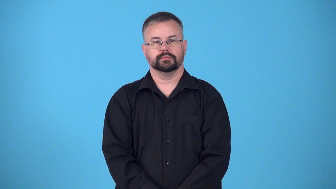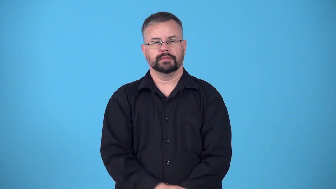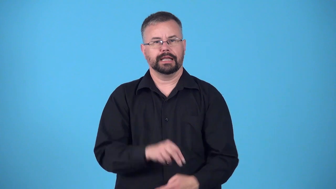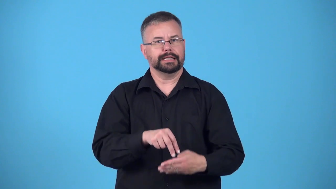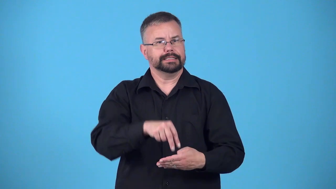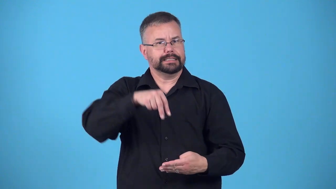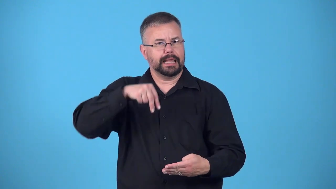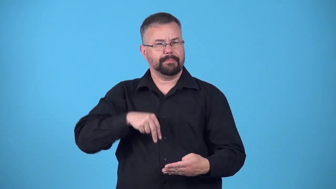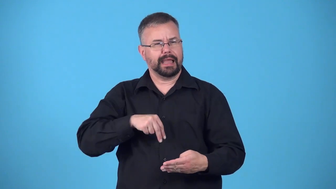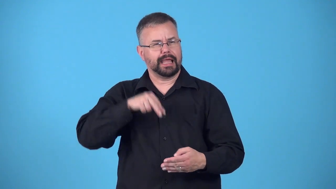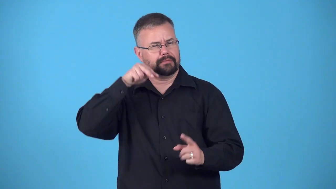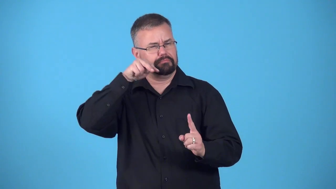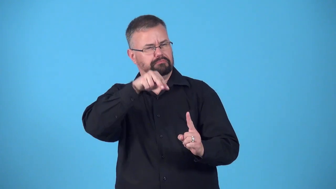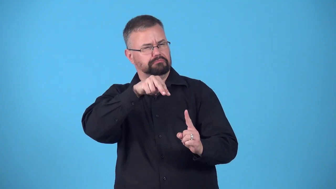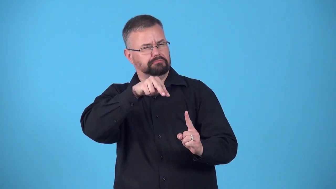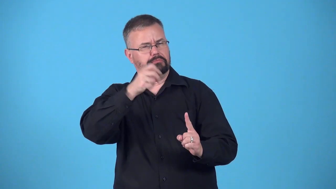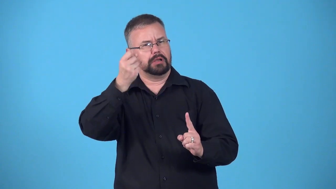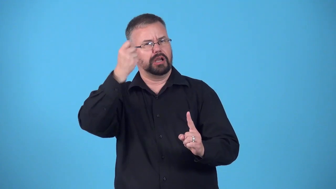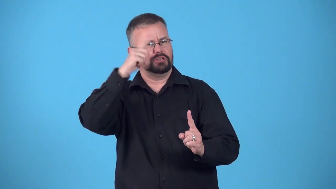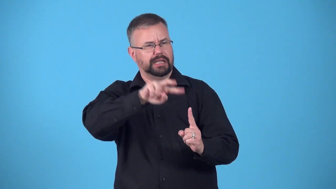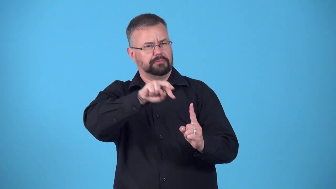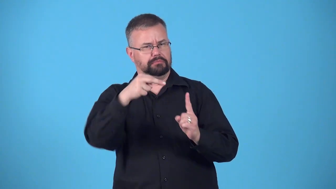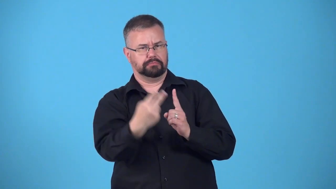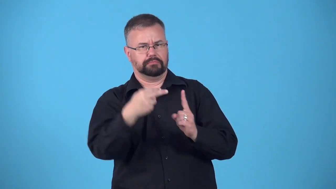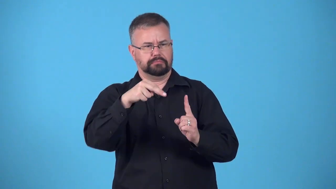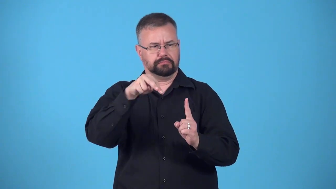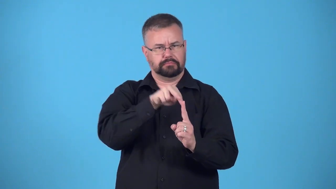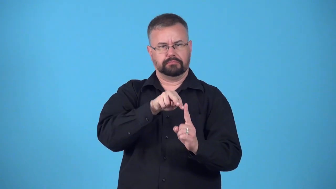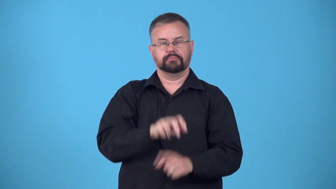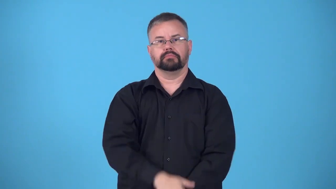stand back, step back